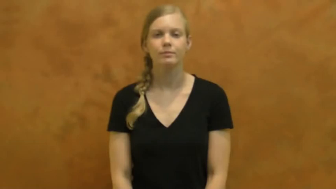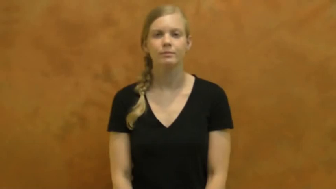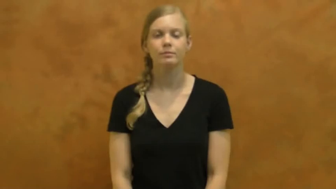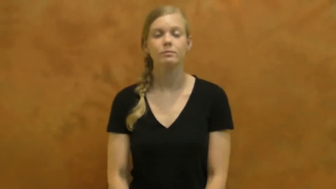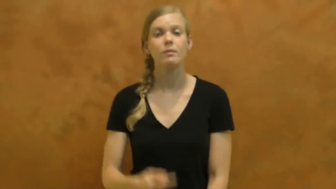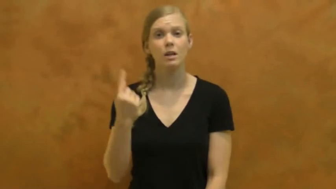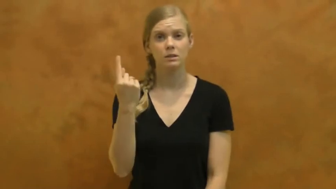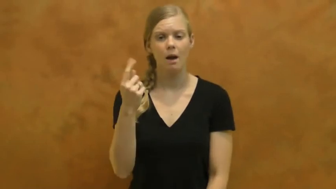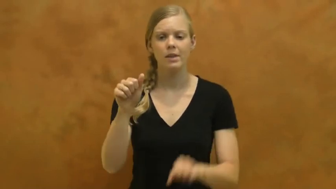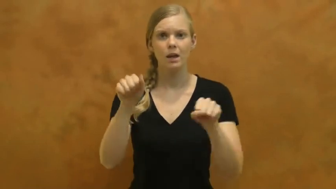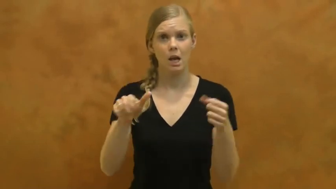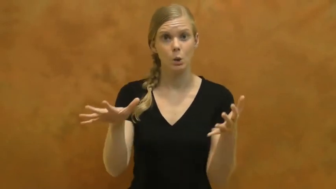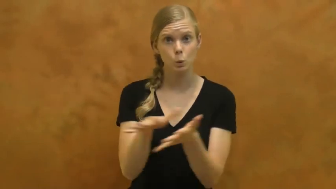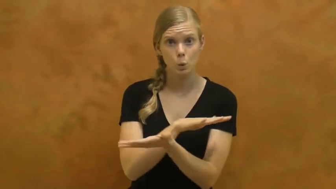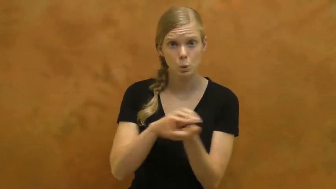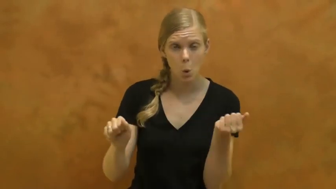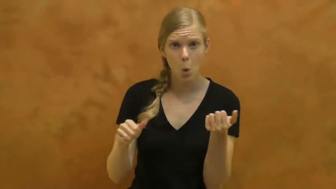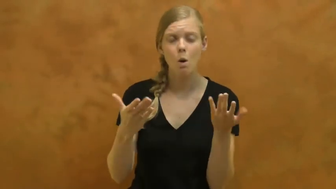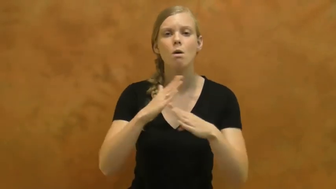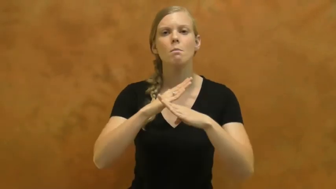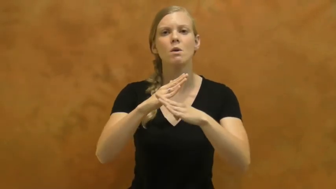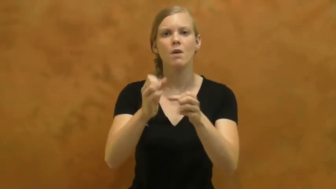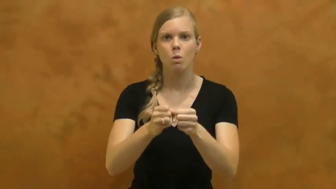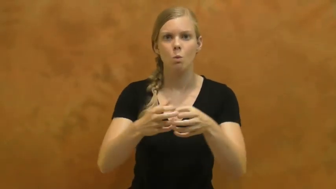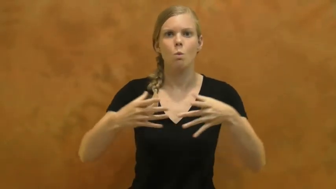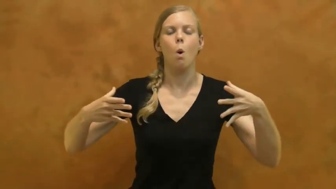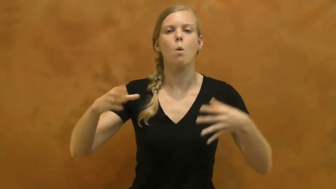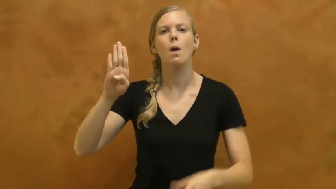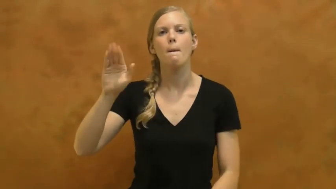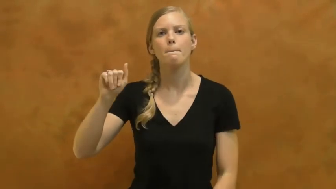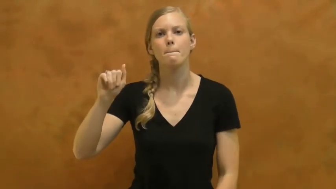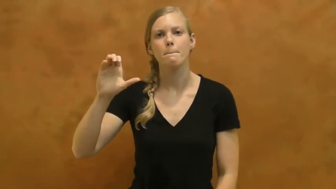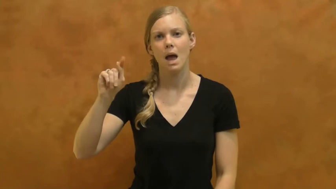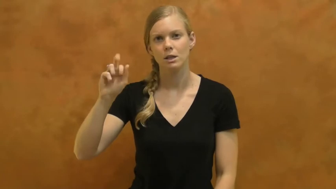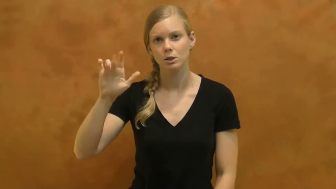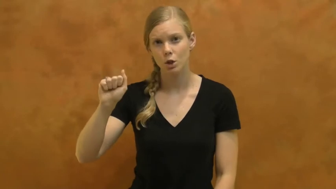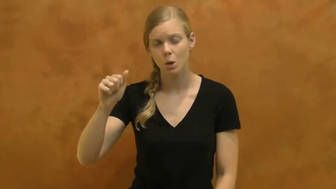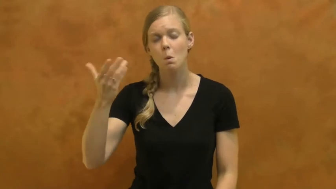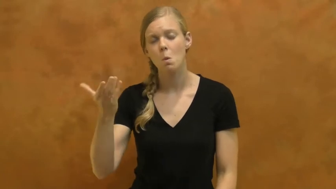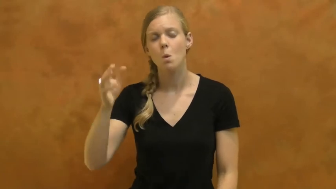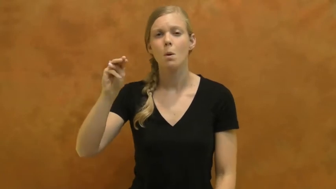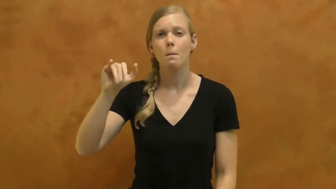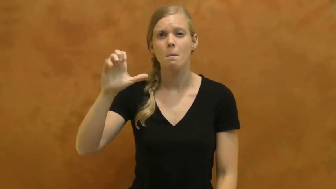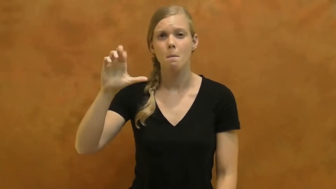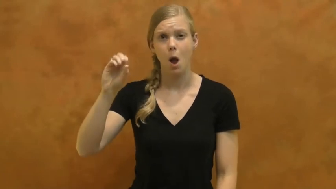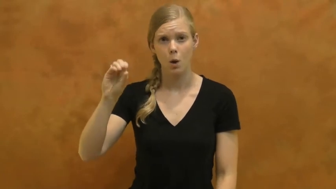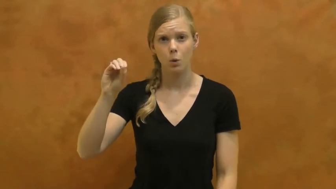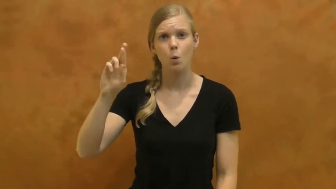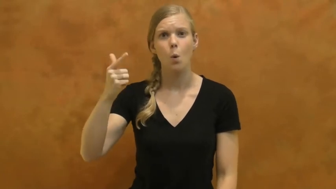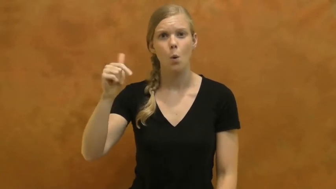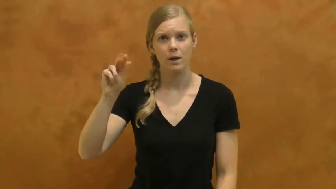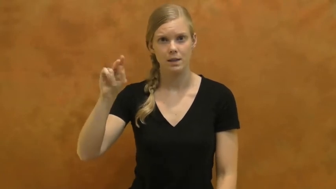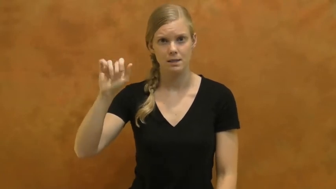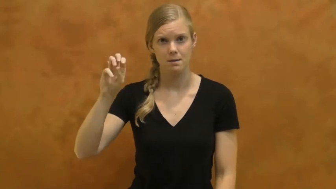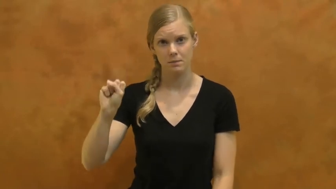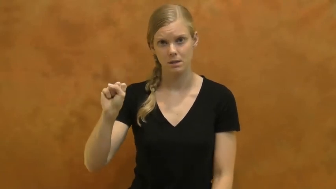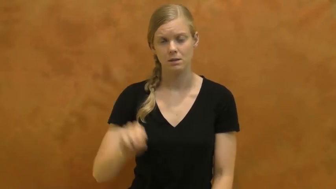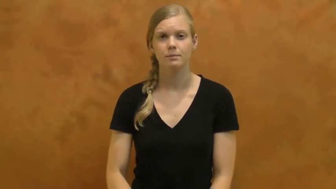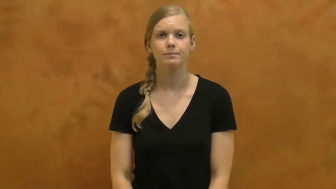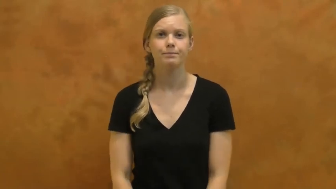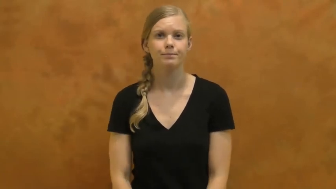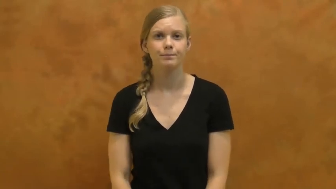antibiotic